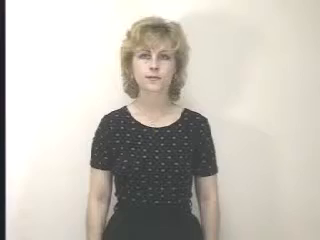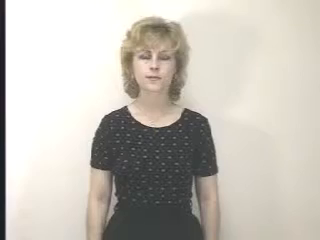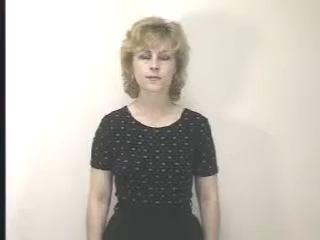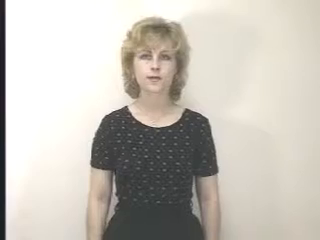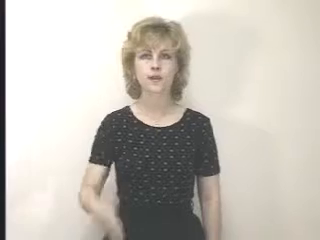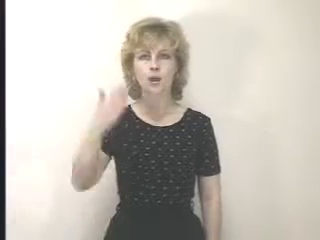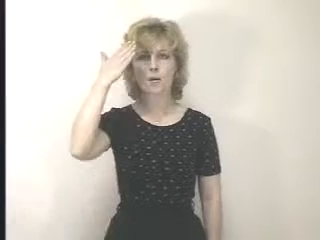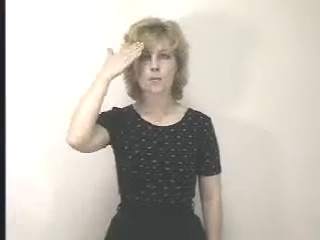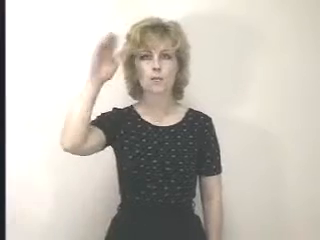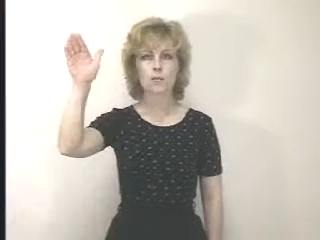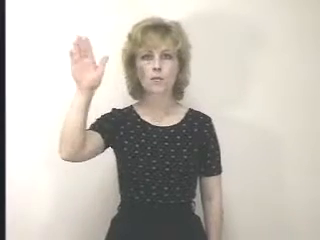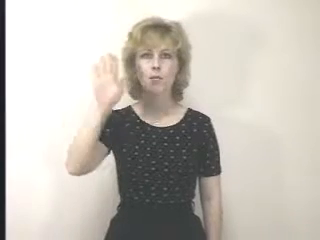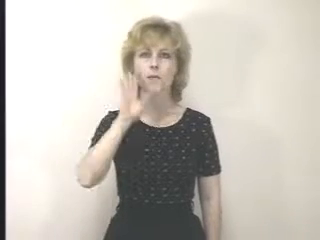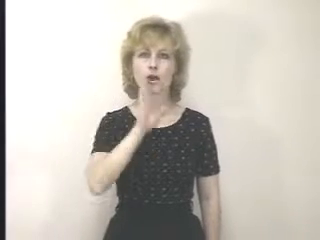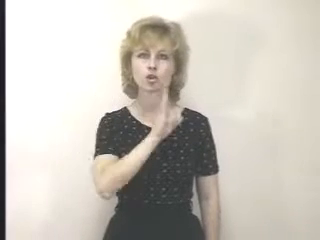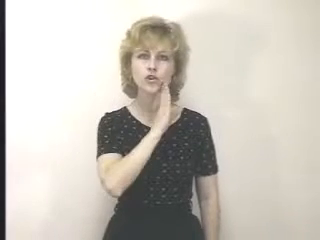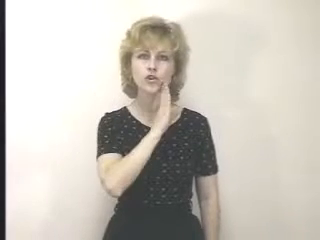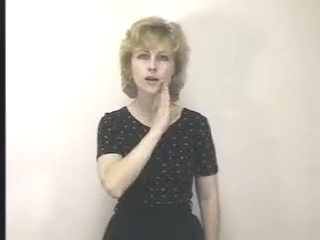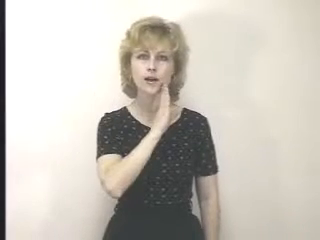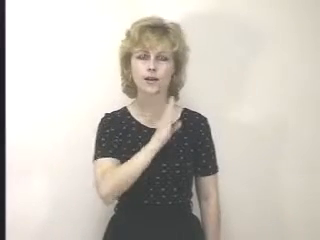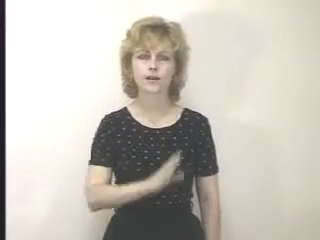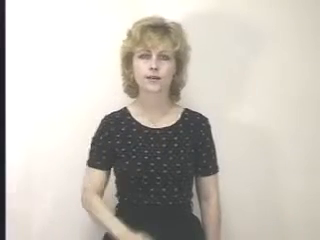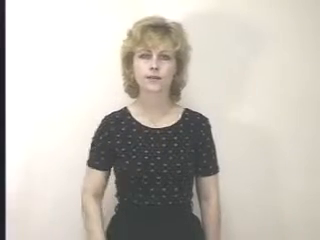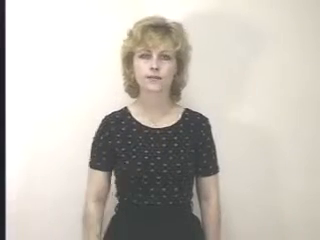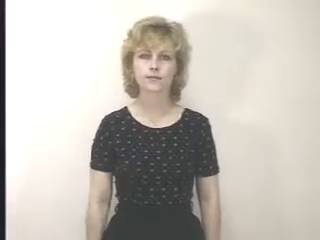stepmom